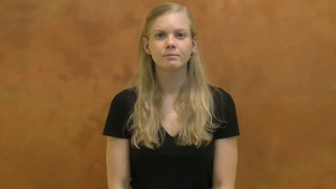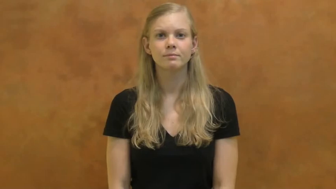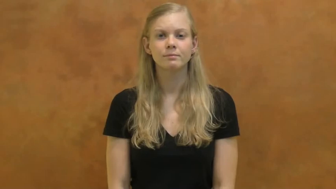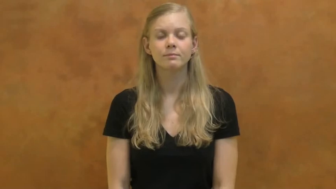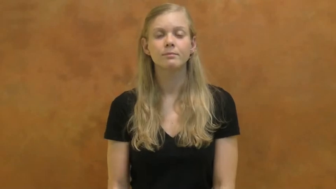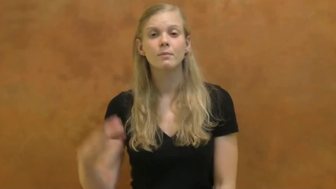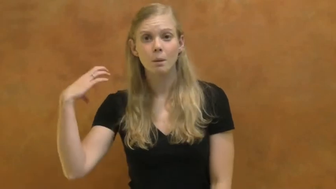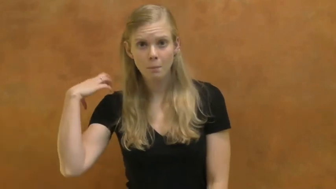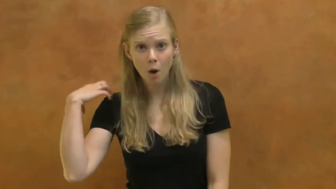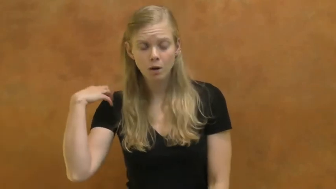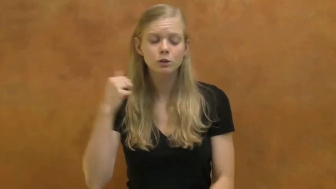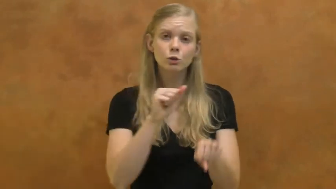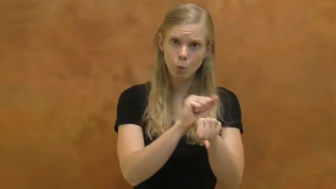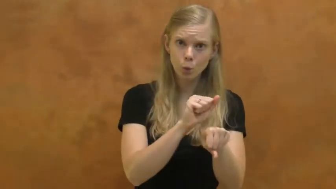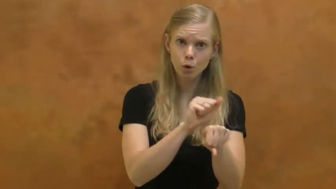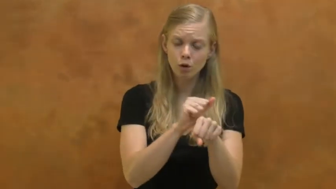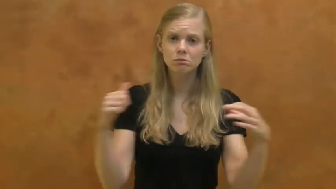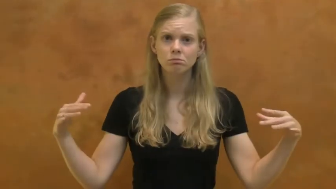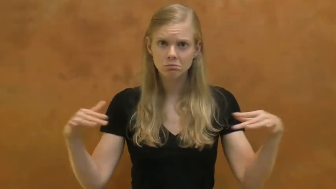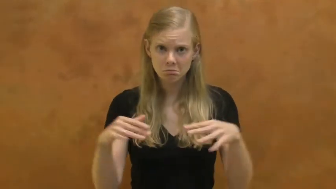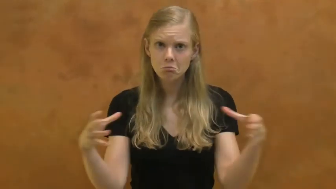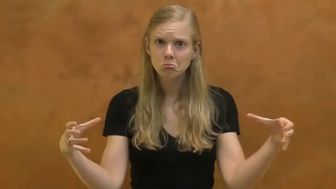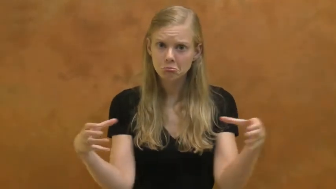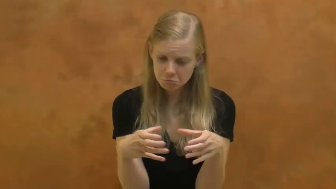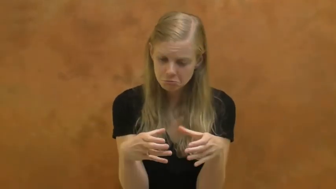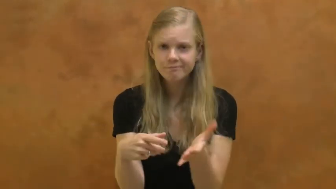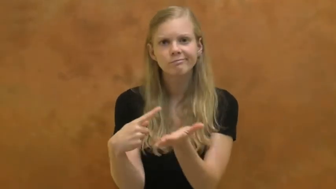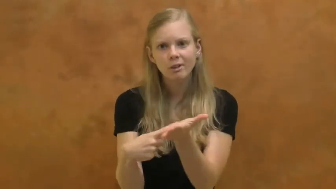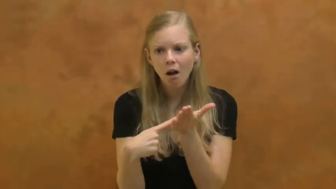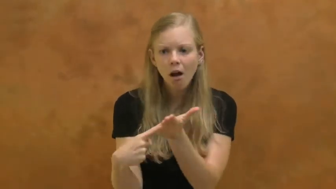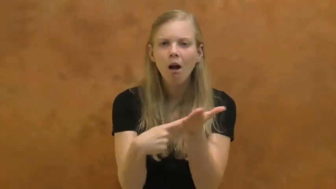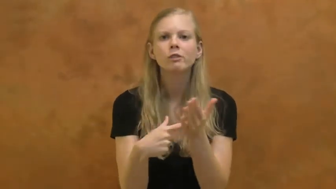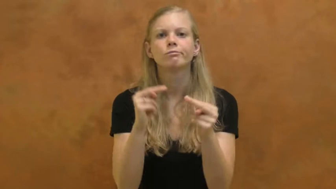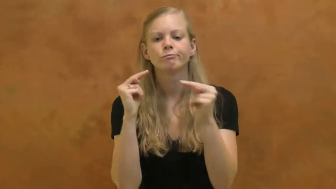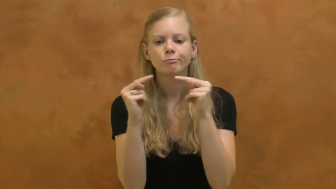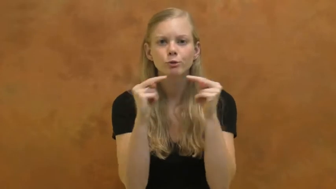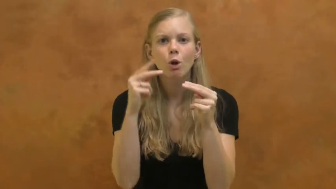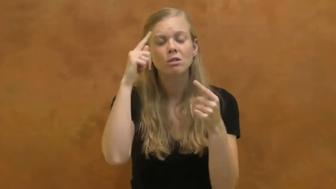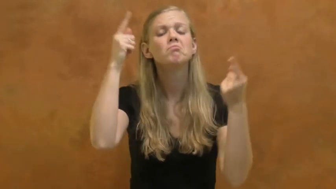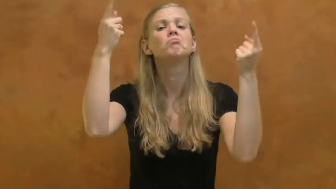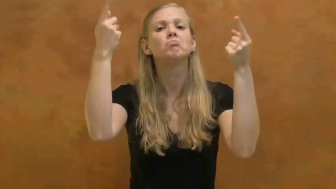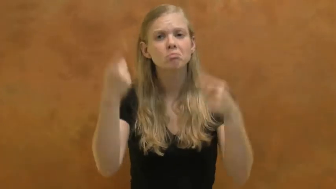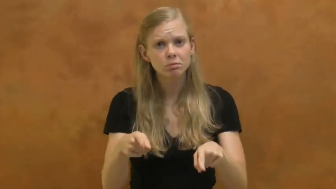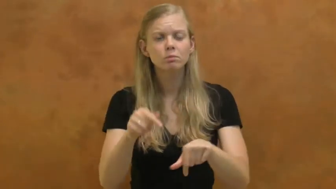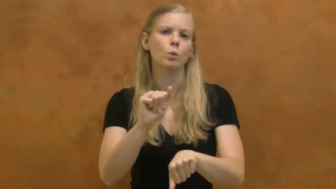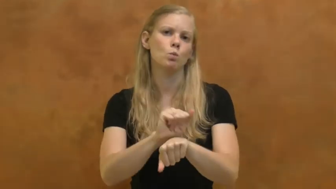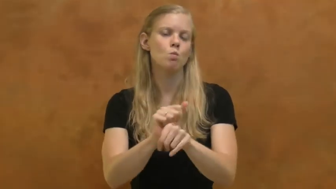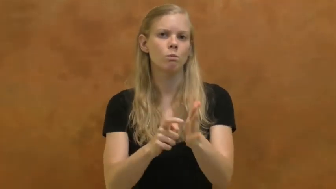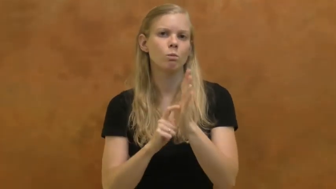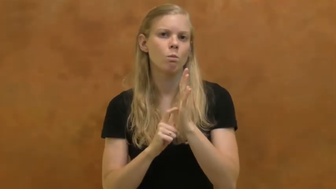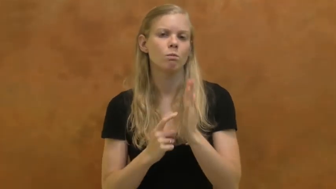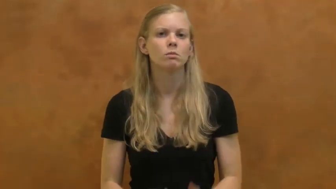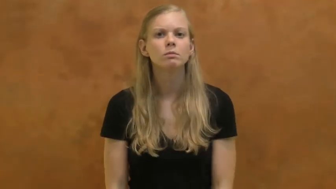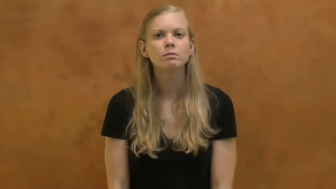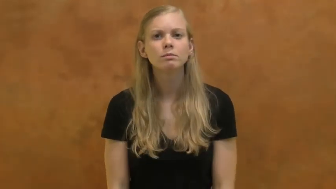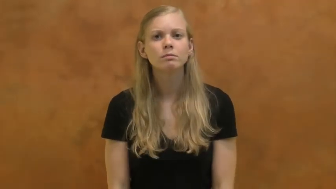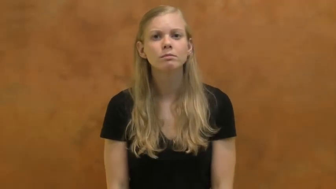collective bargaining